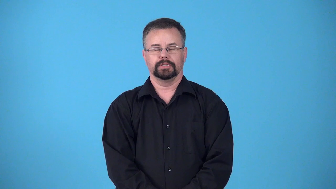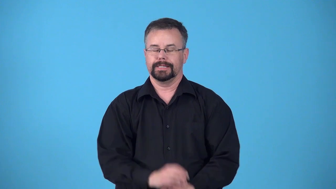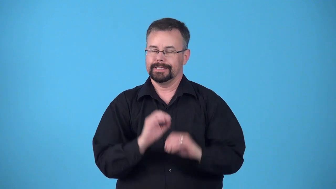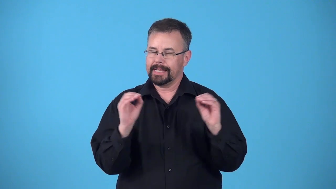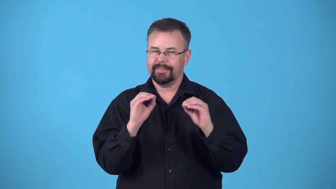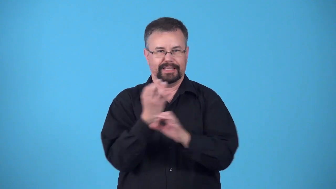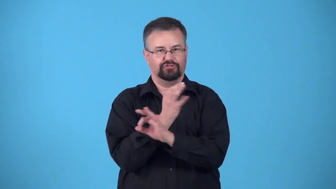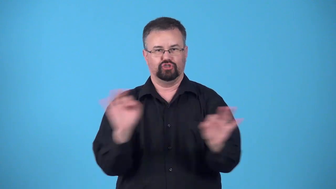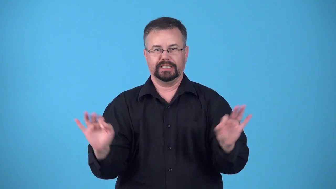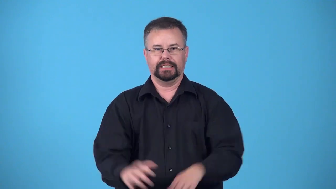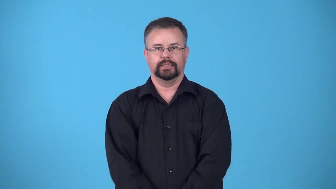there's no such thing as a free lunch